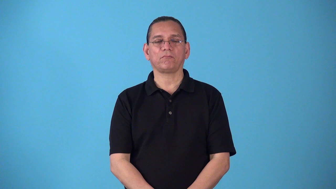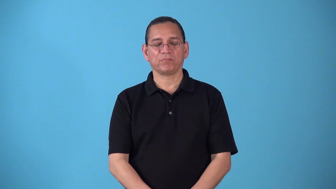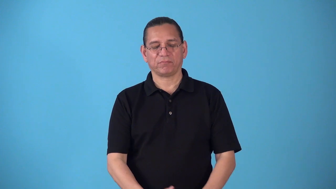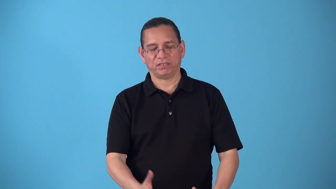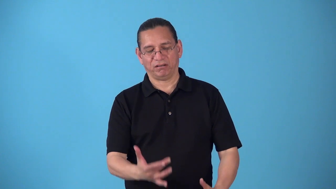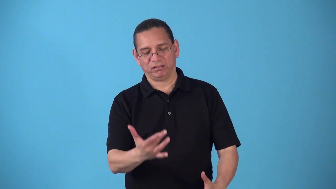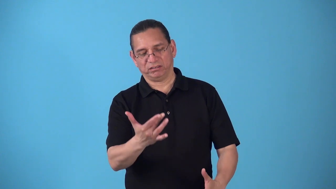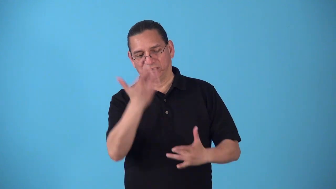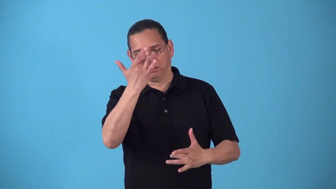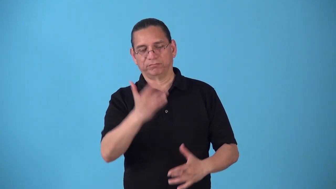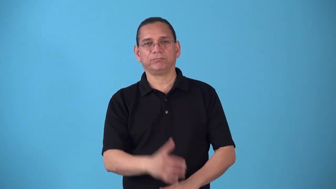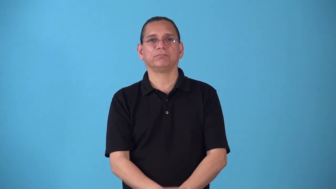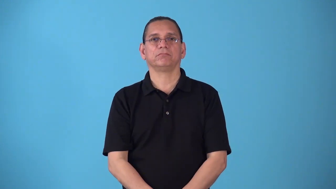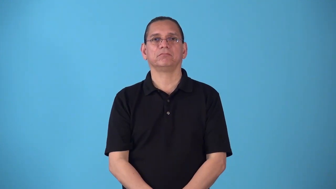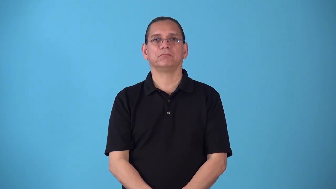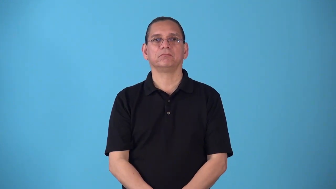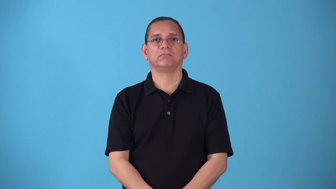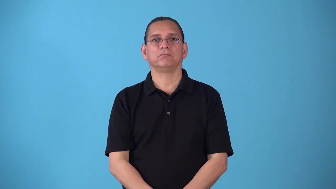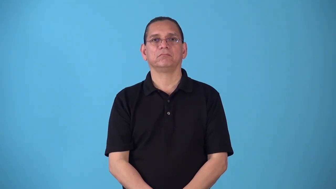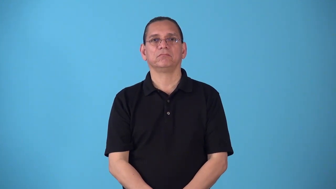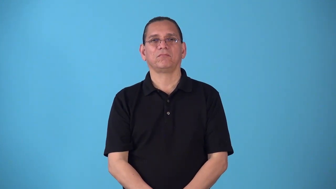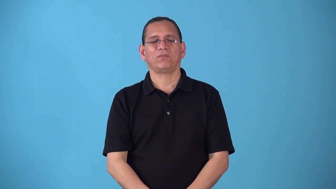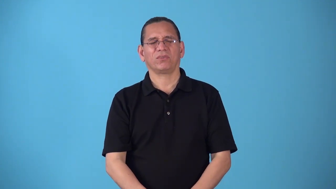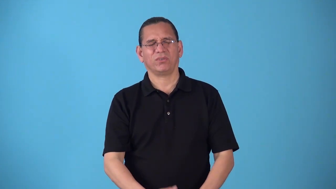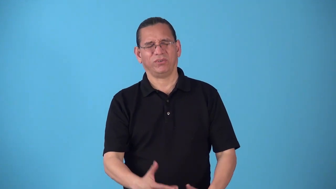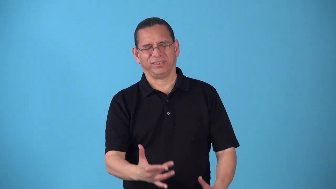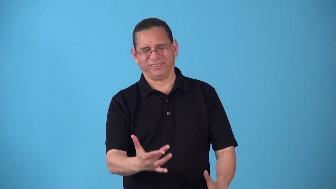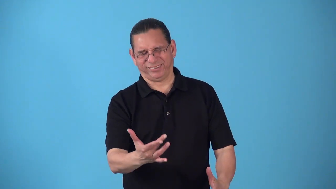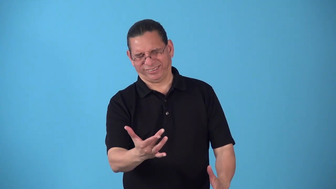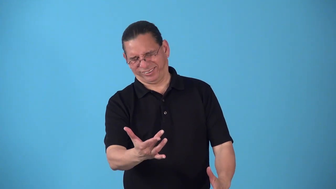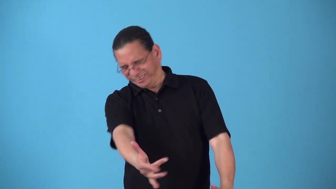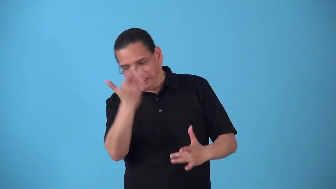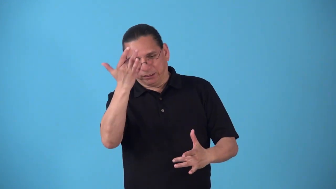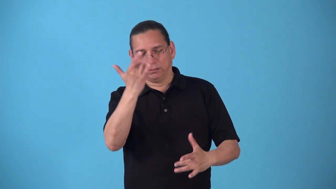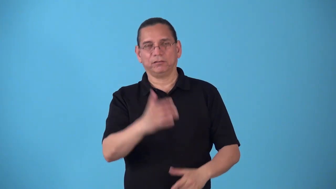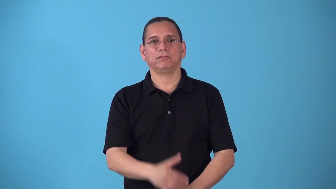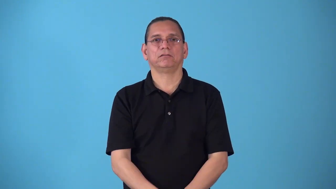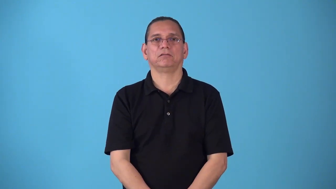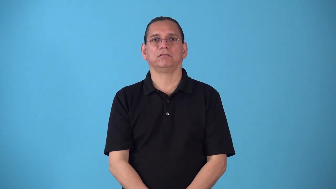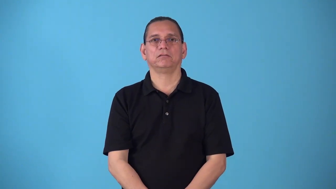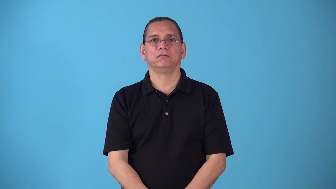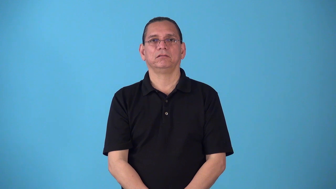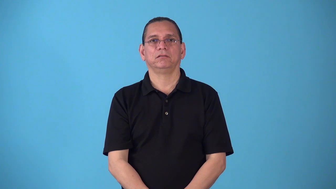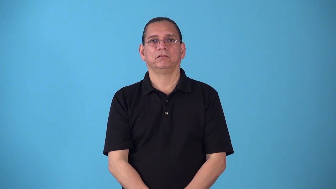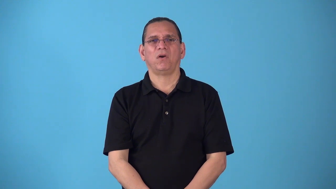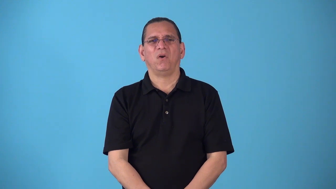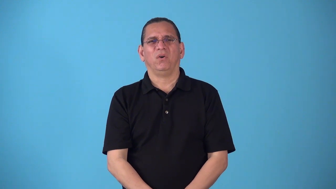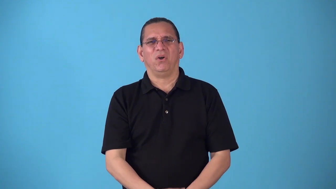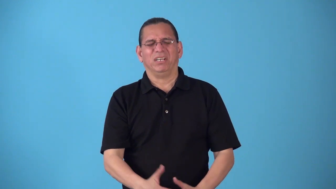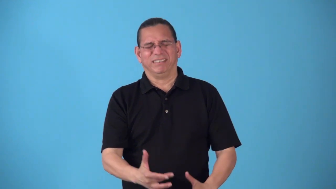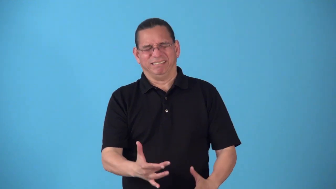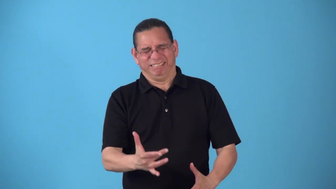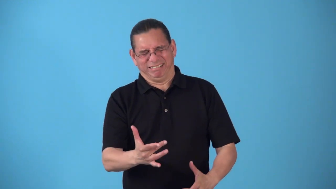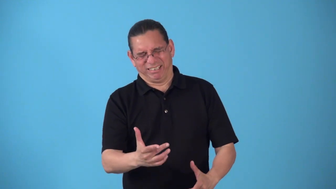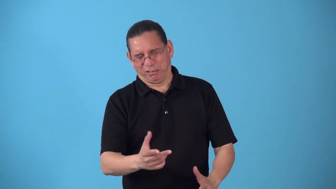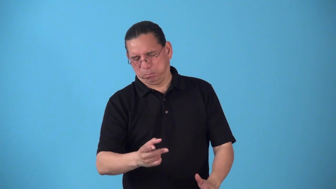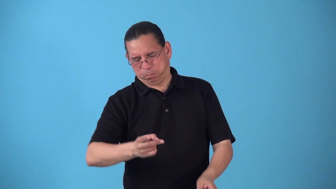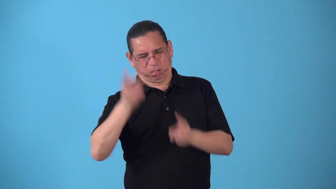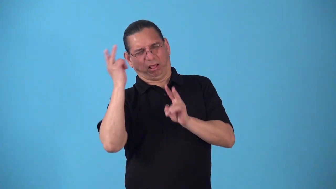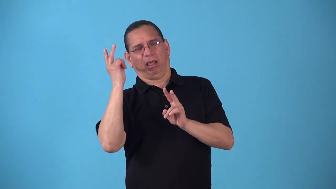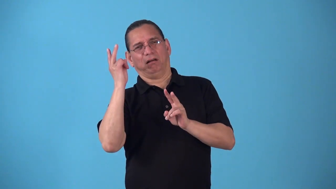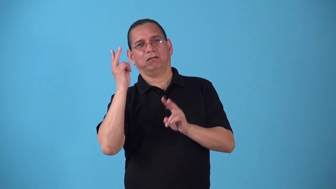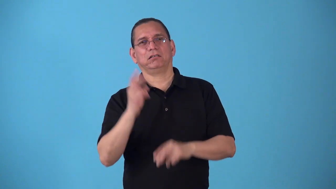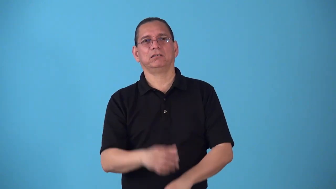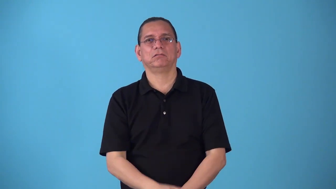sick,sicker,sickest,sicklier,iller,illest